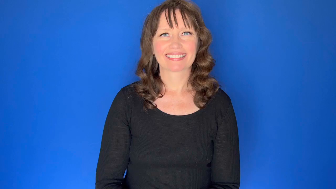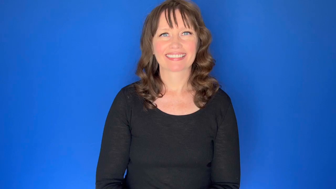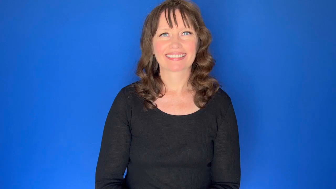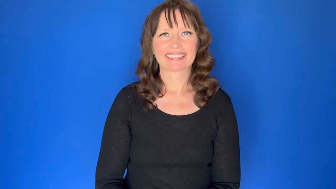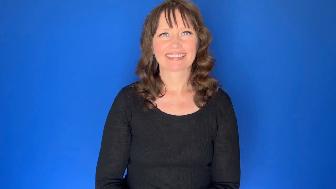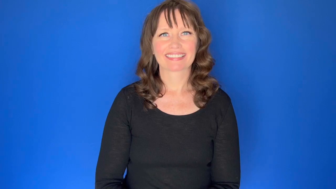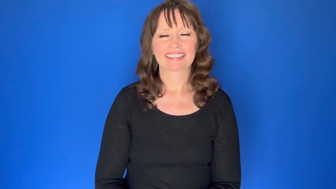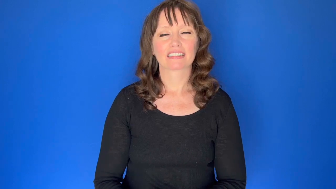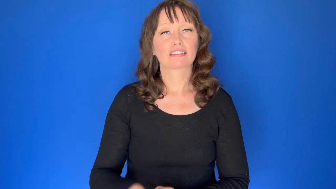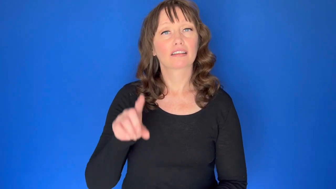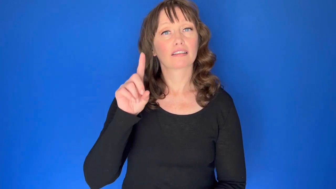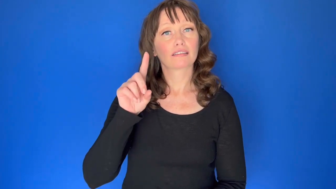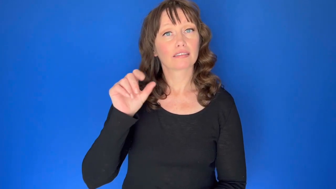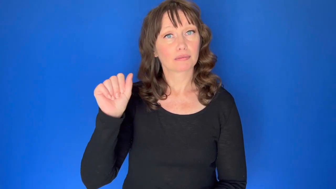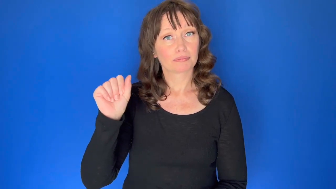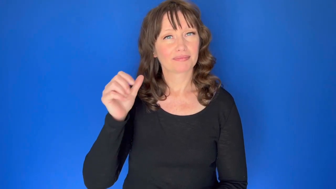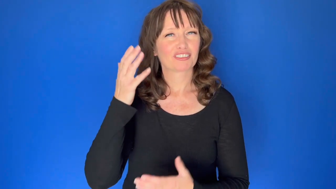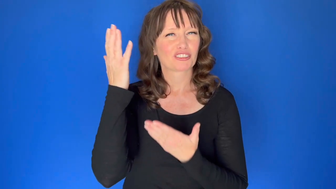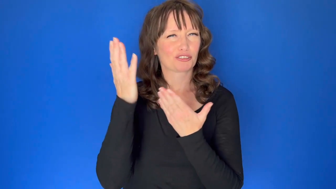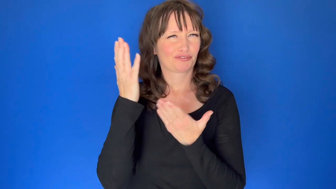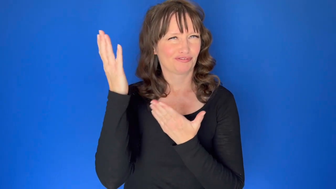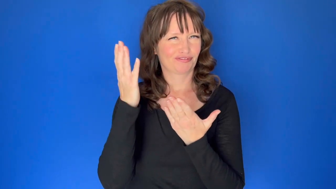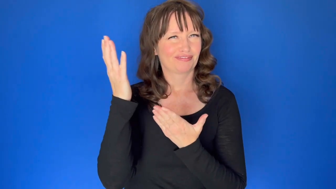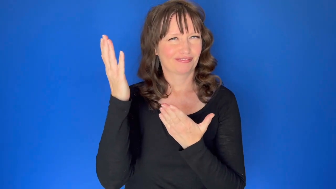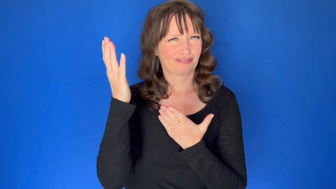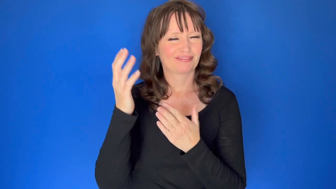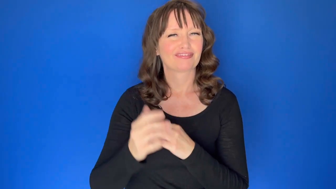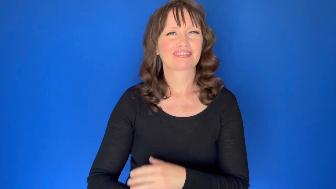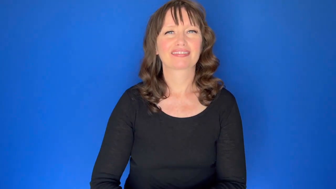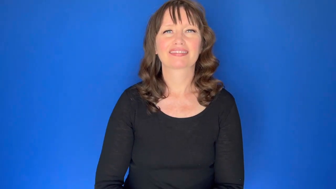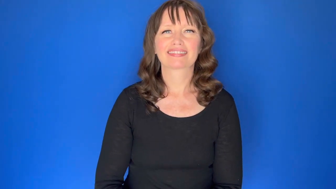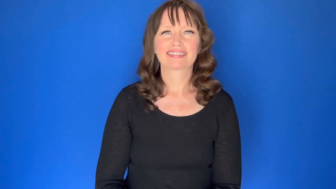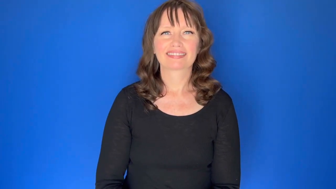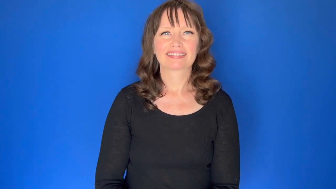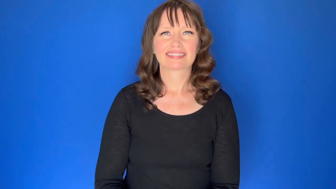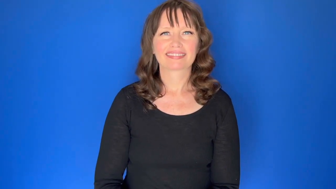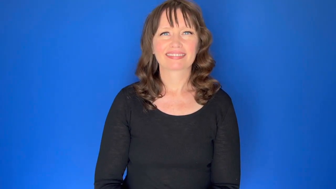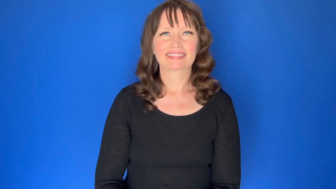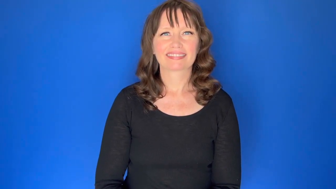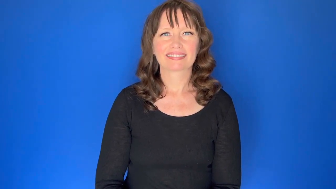accessibility services disability services